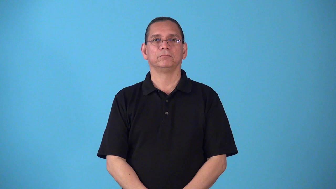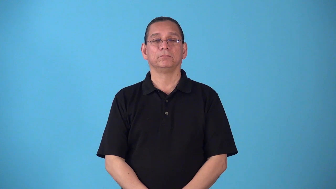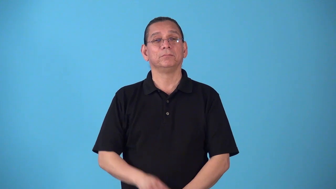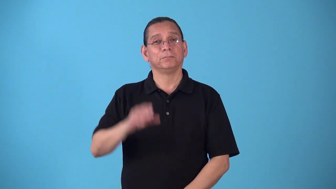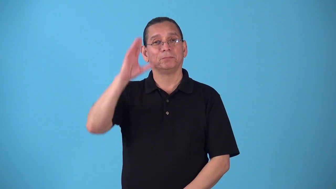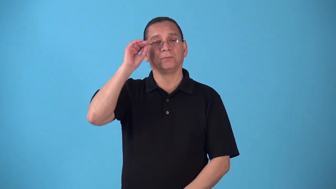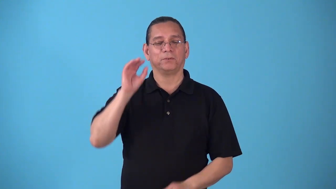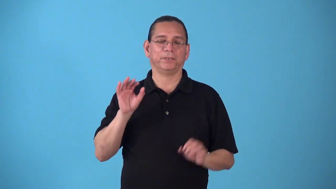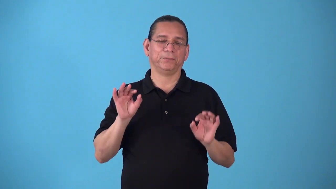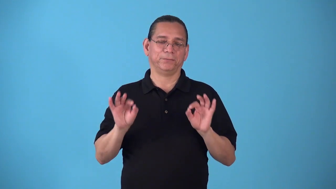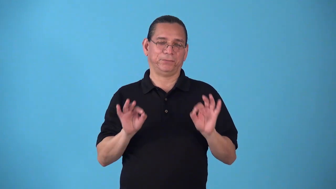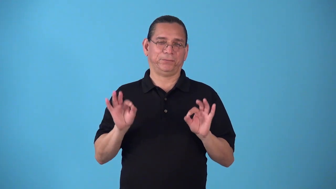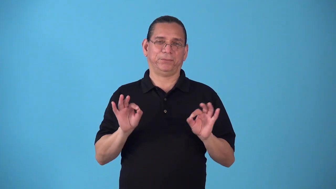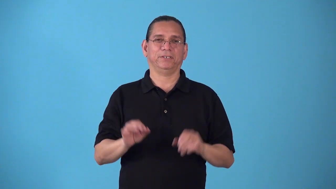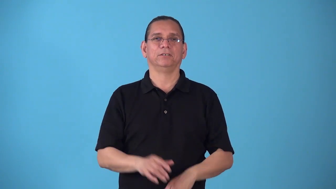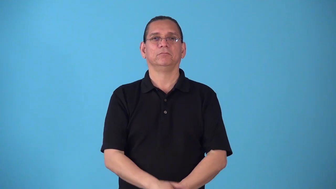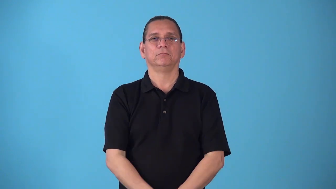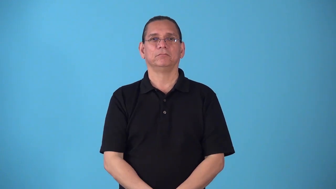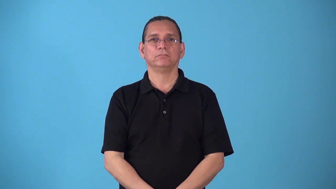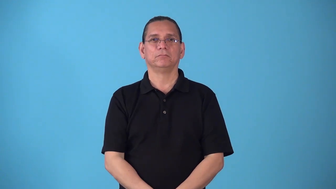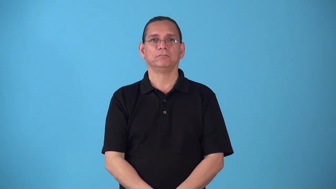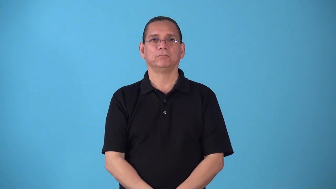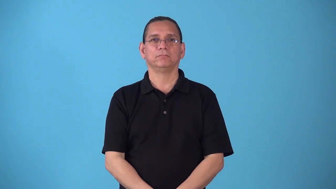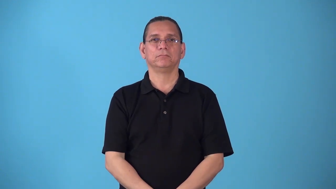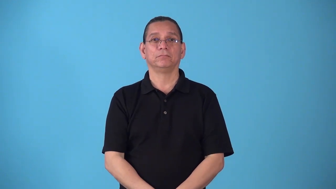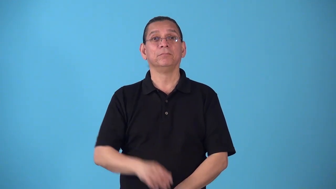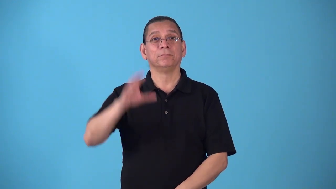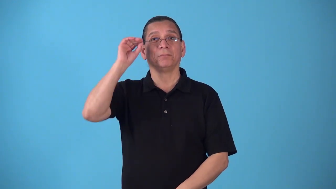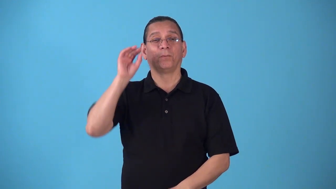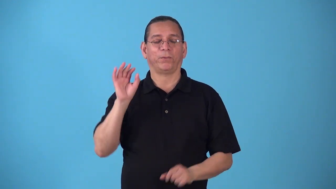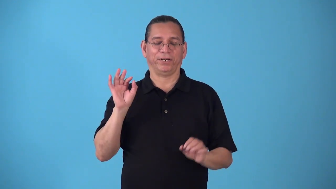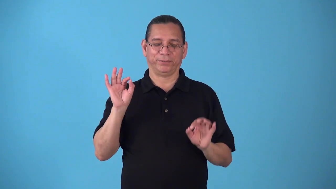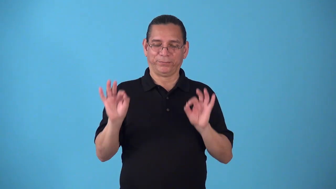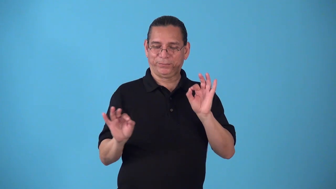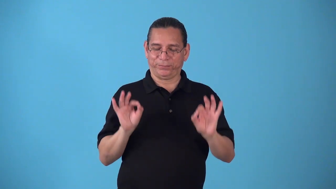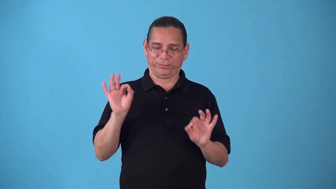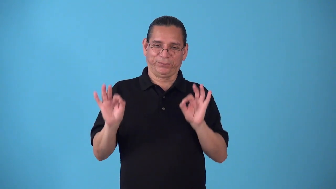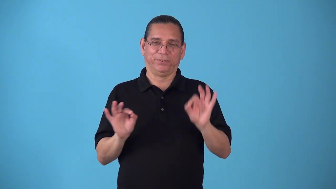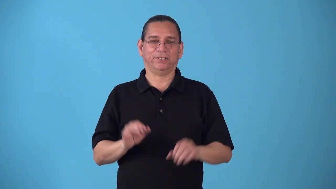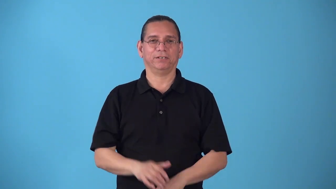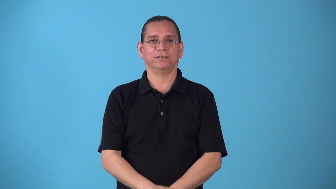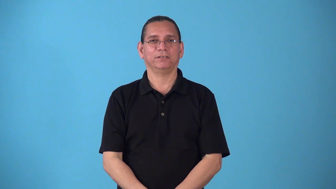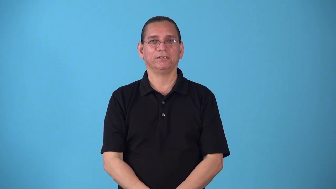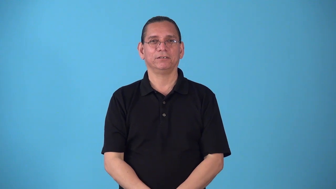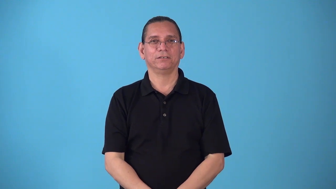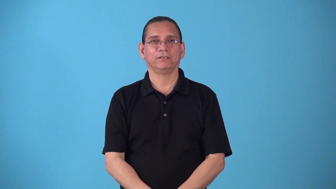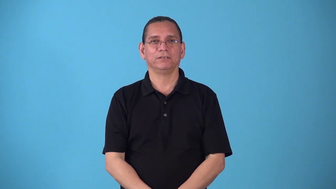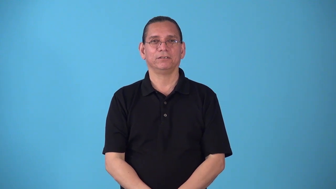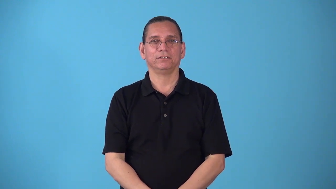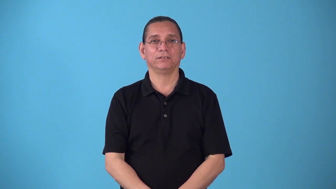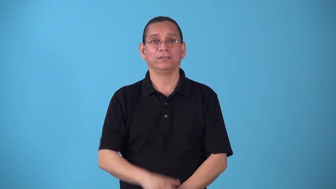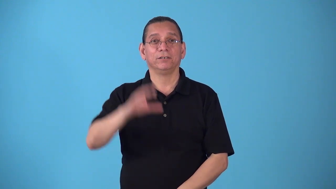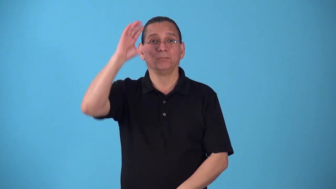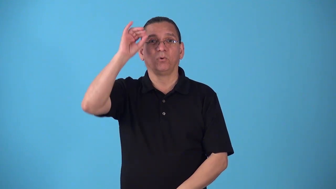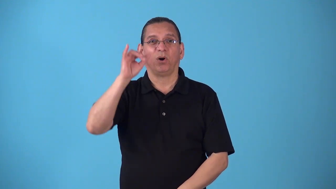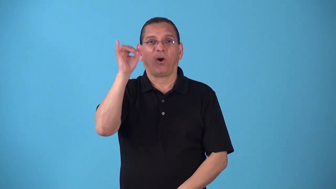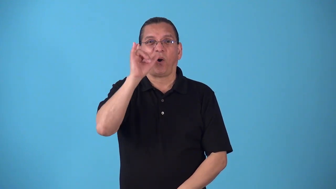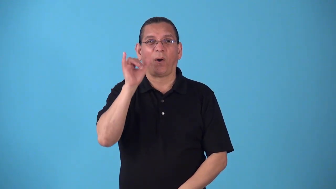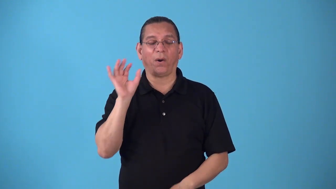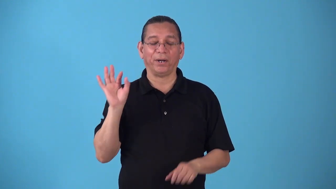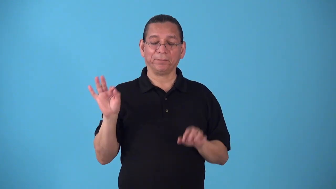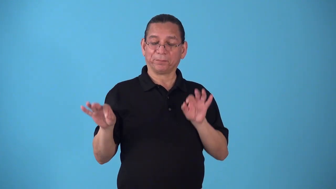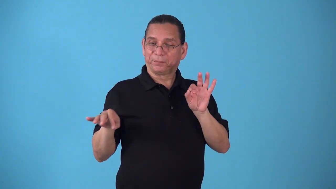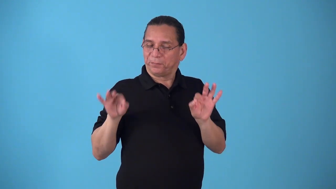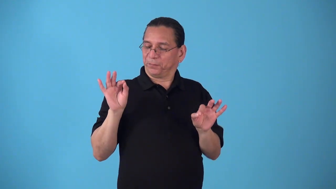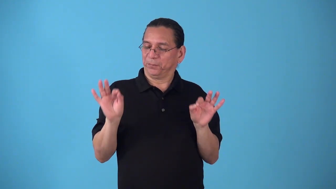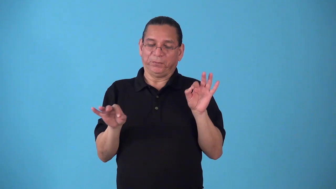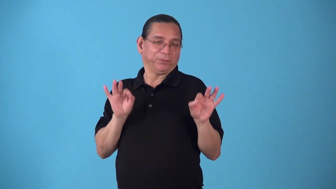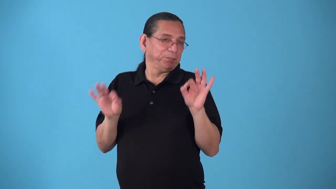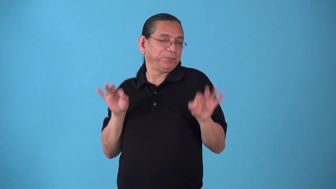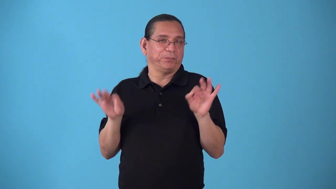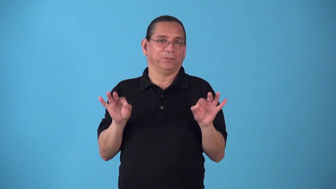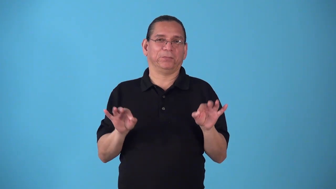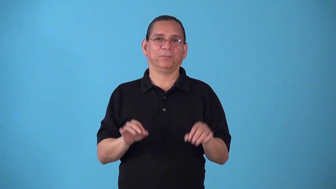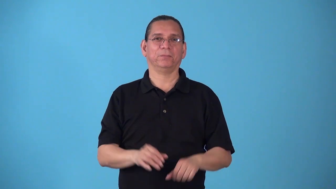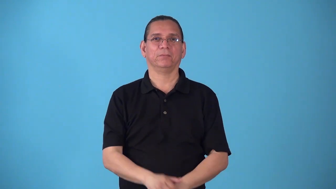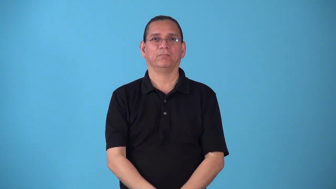sissy,cissier,cissiest,sissier,sissiest